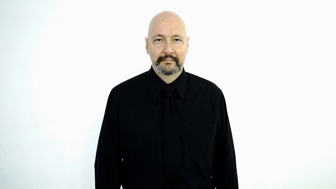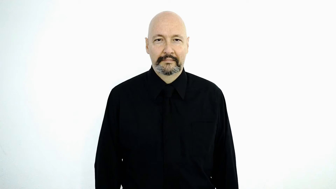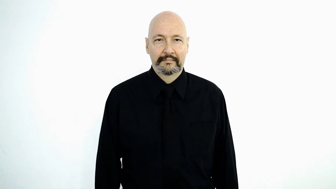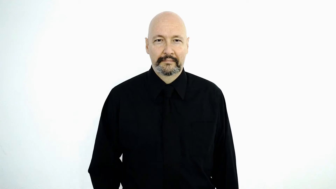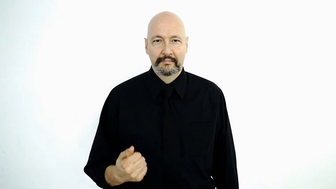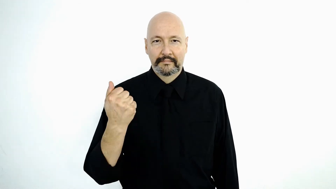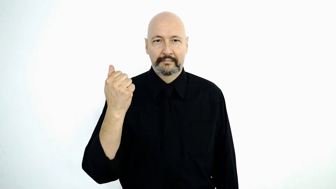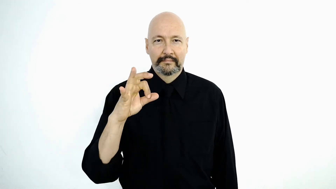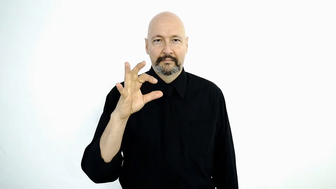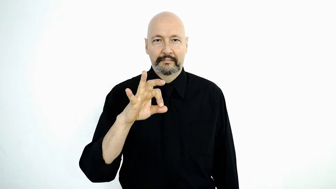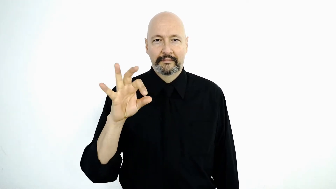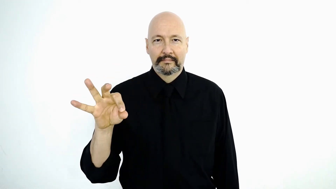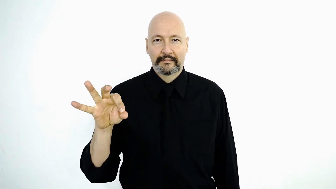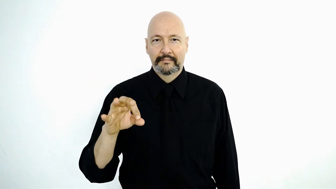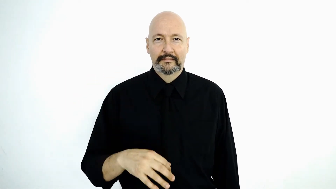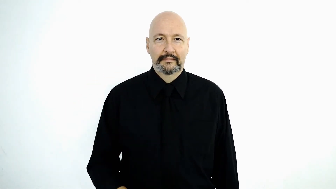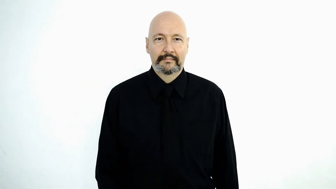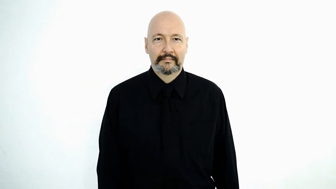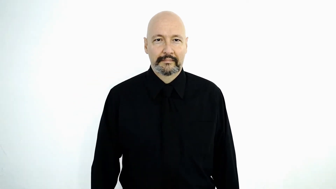1999 (The-year-1999)